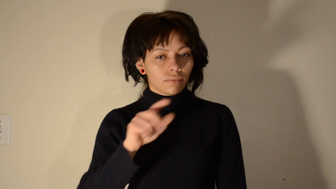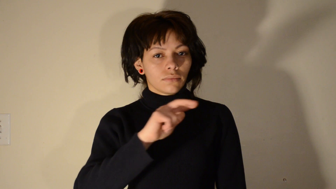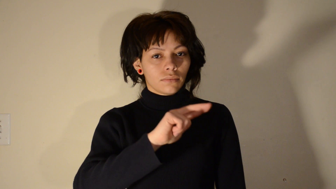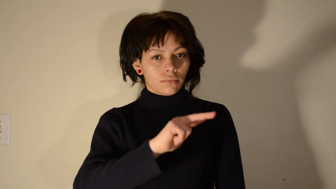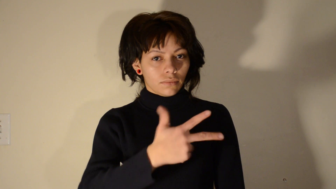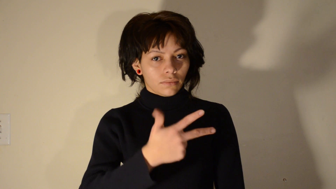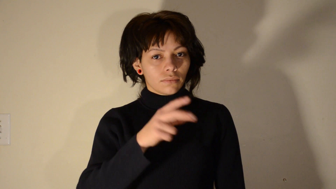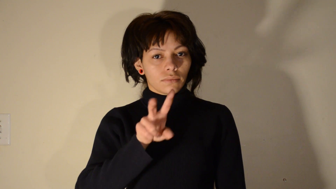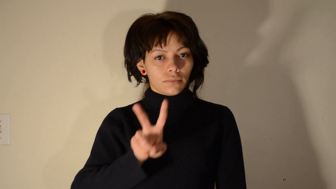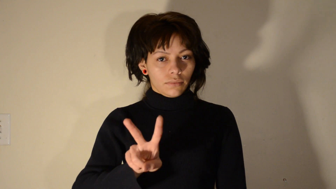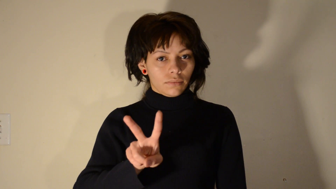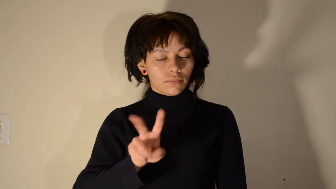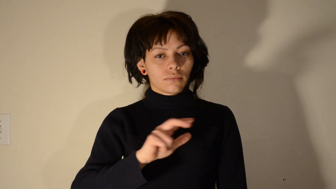number82